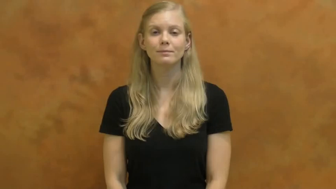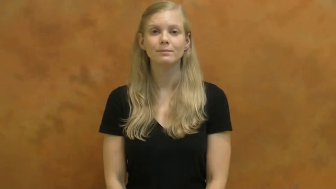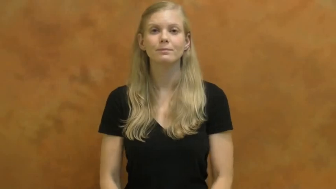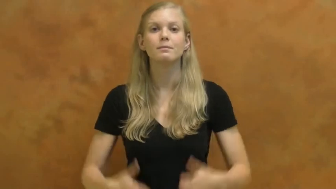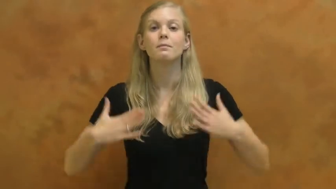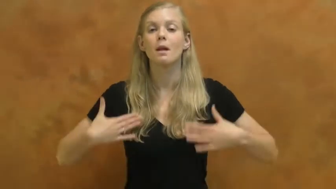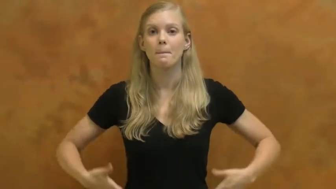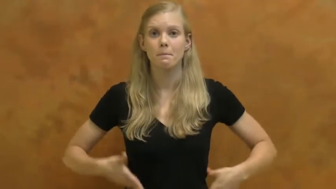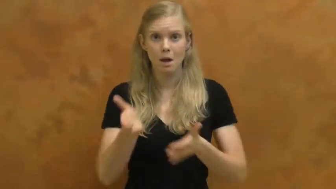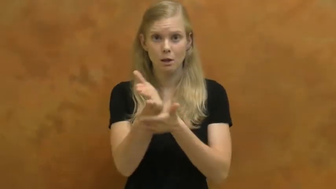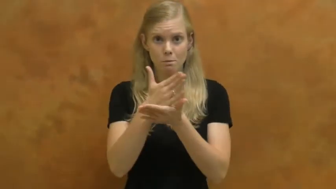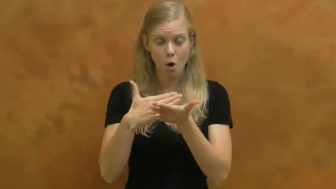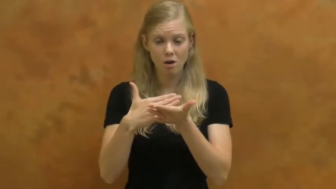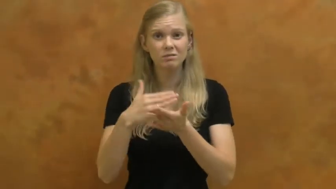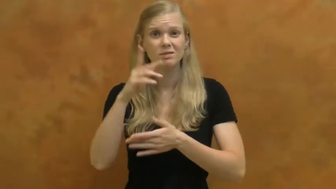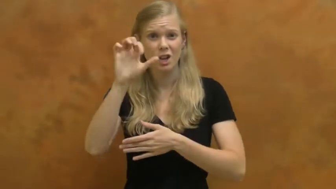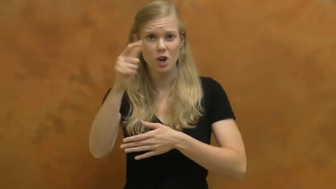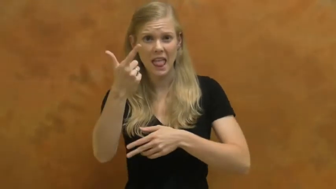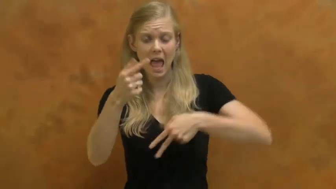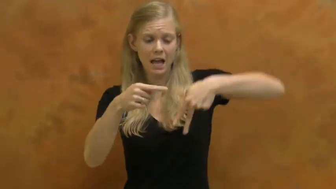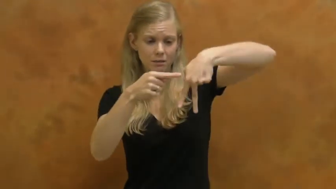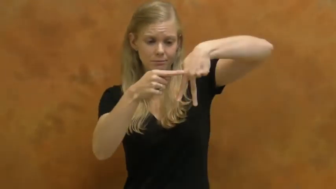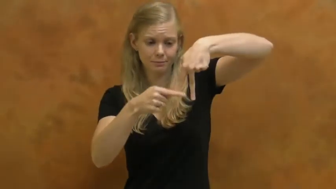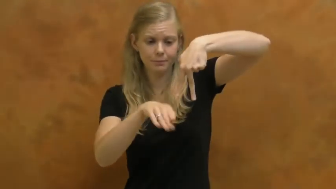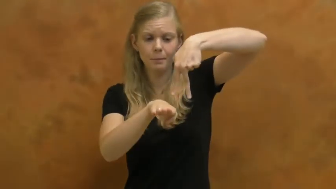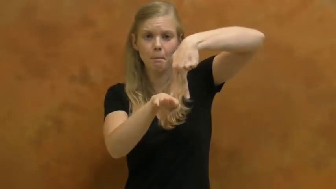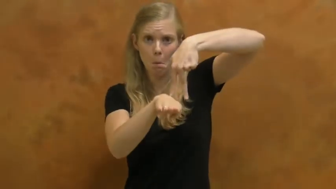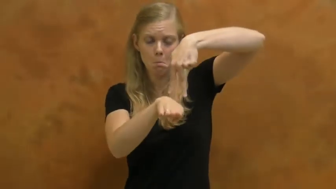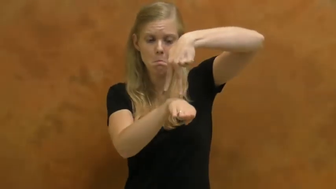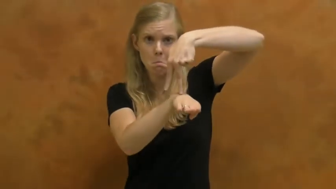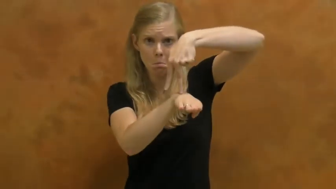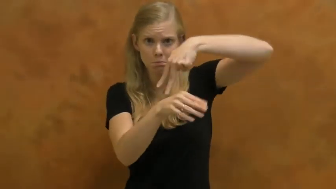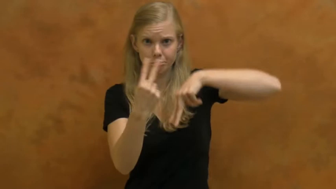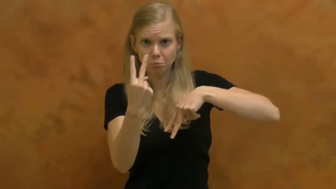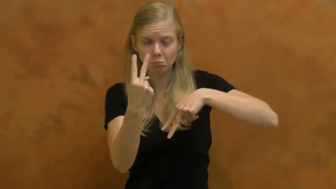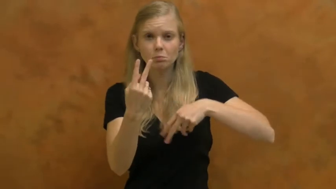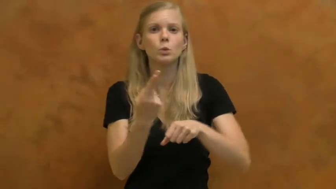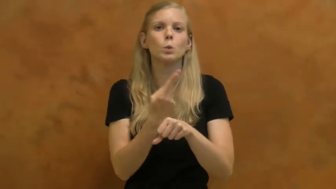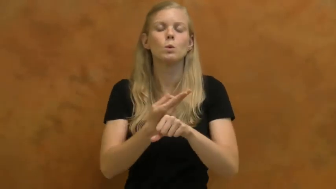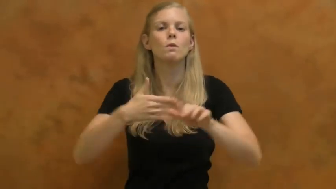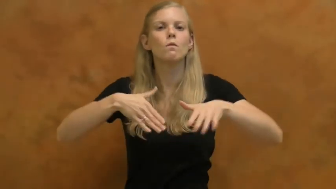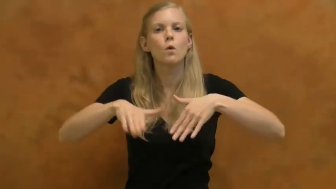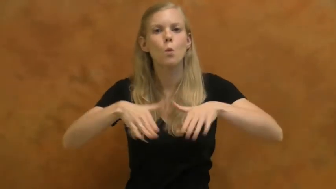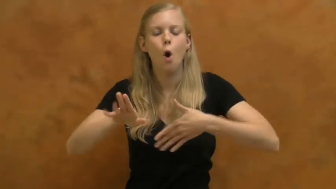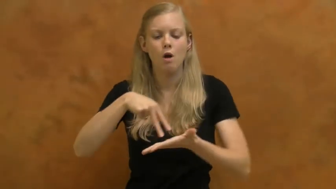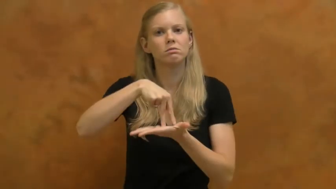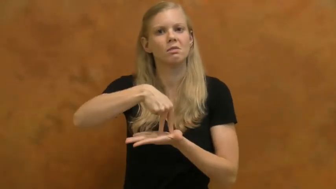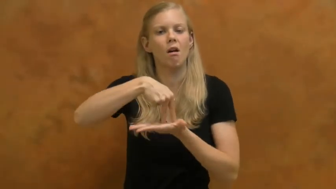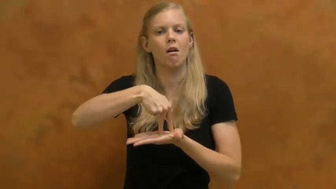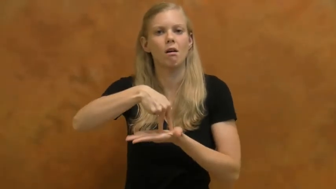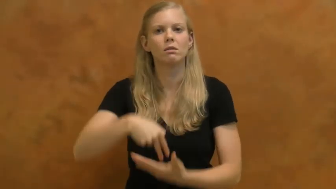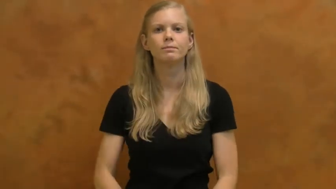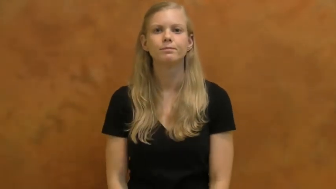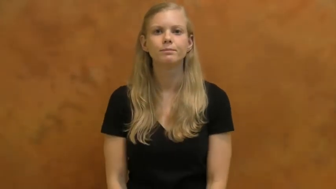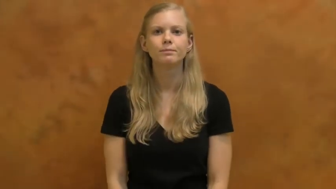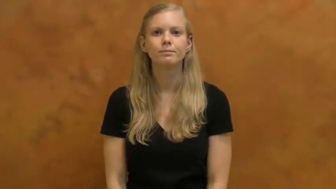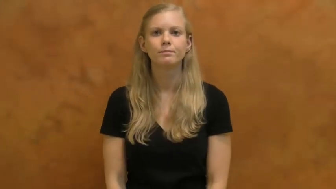foot